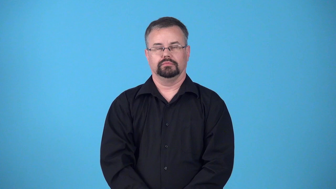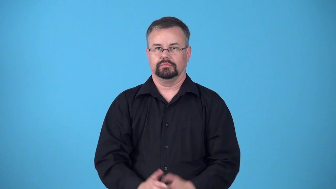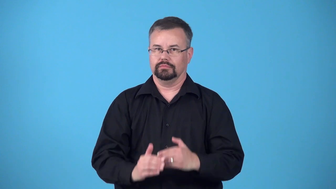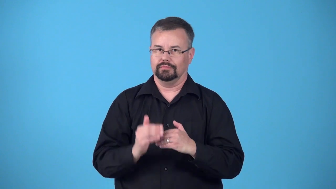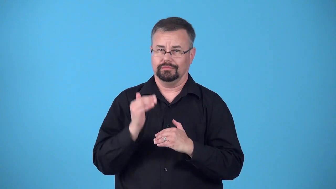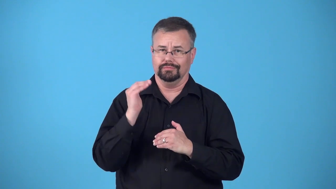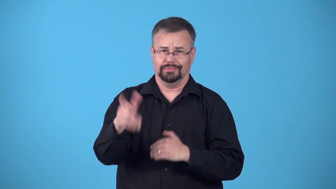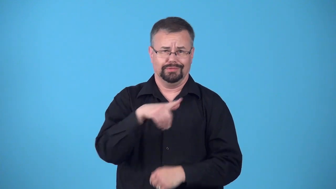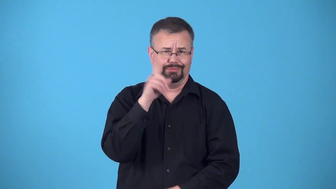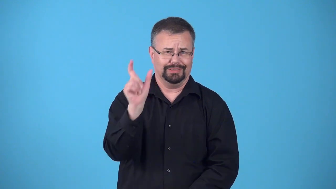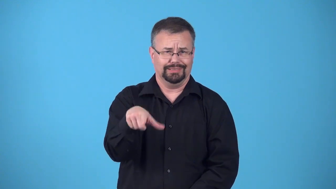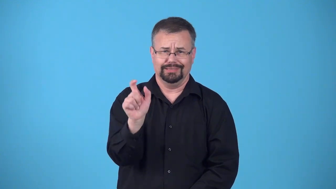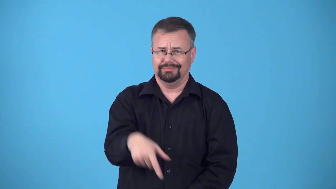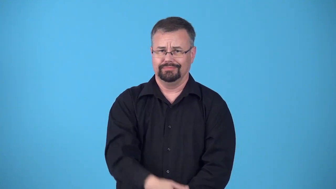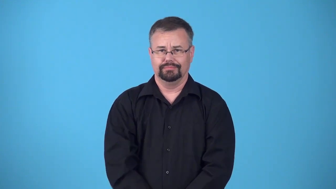over the top